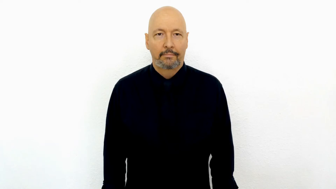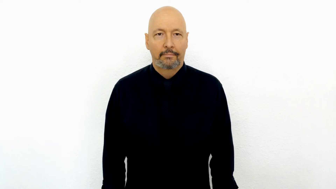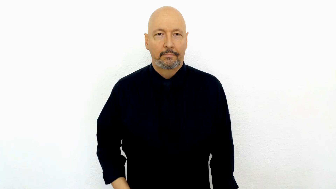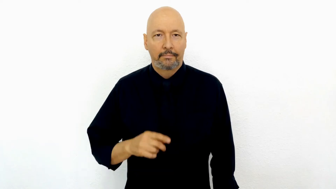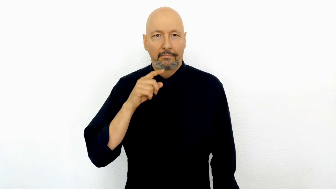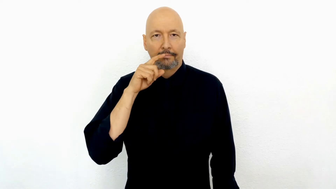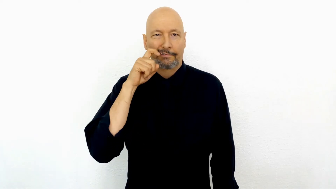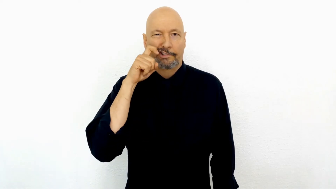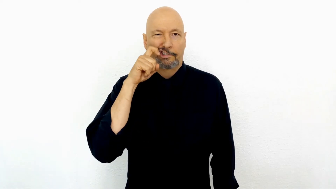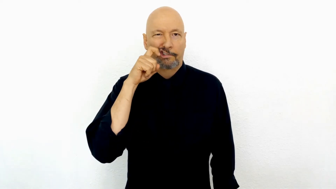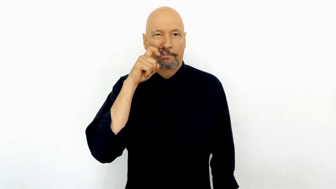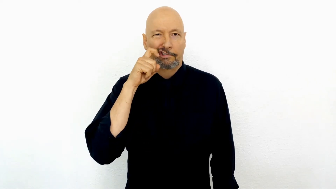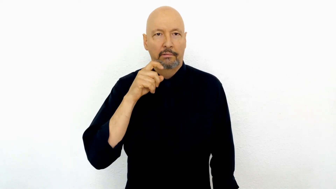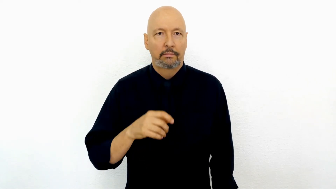sneer